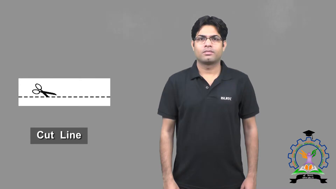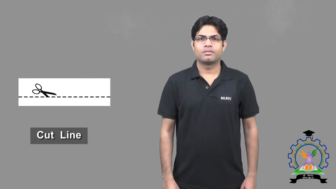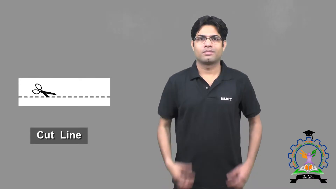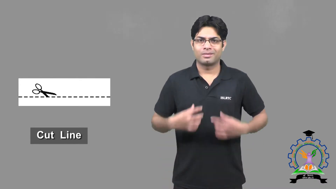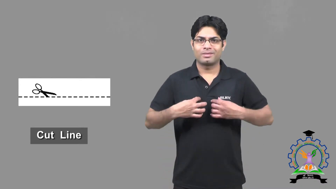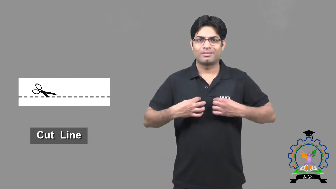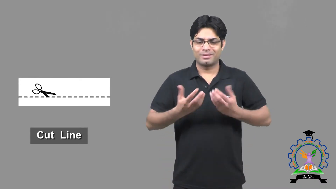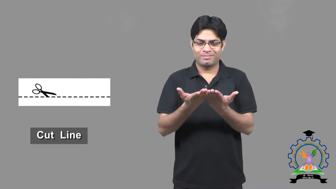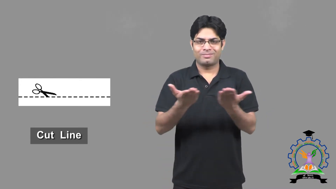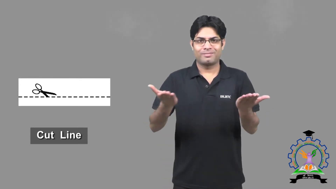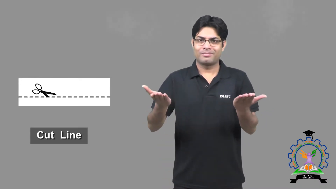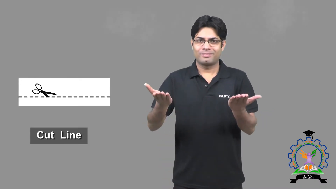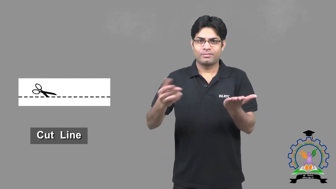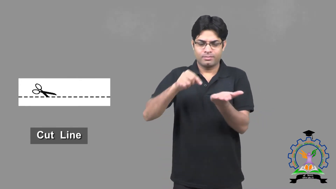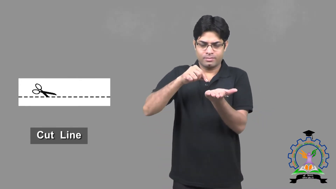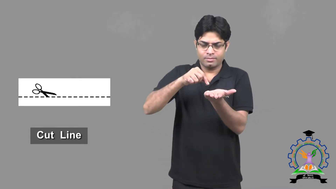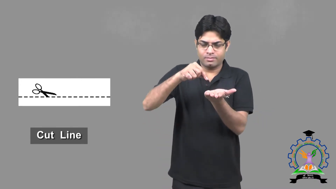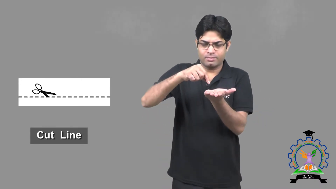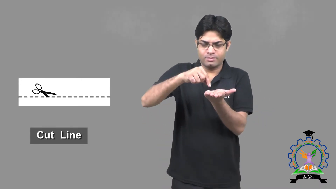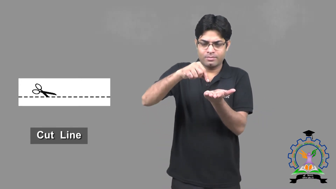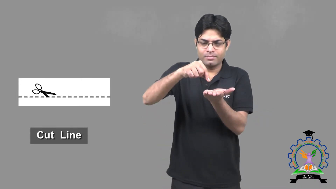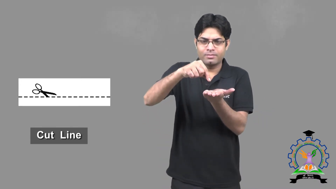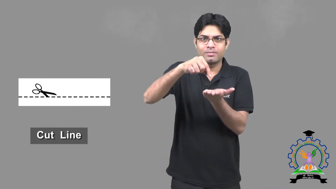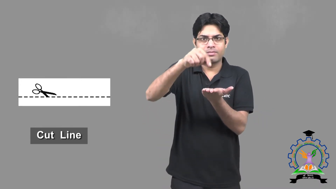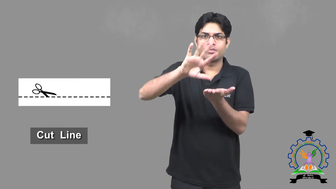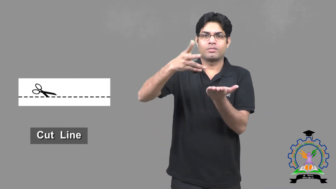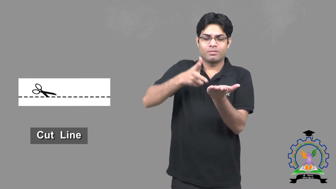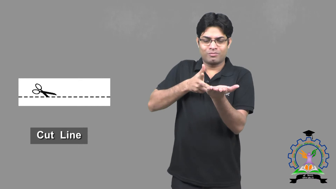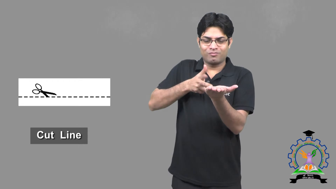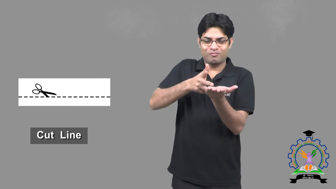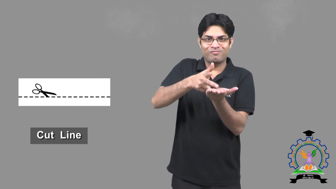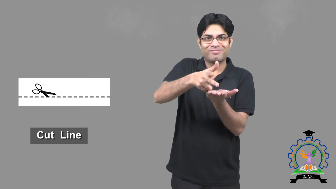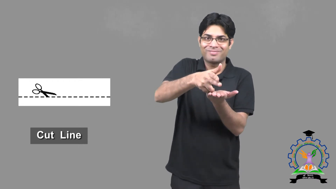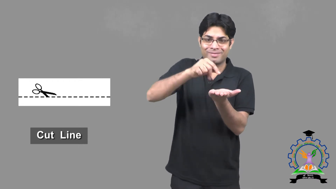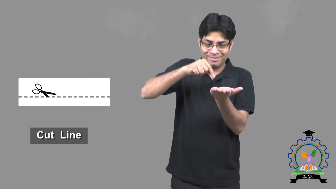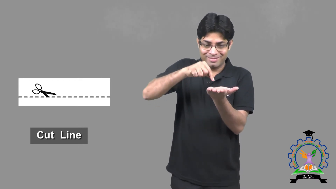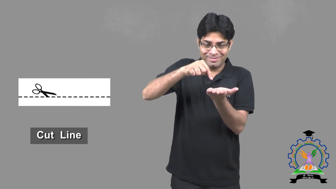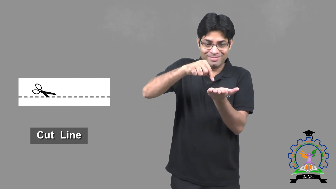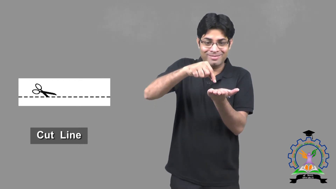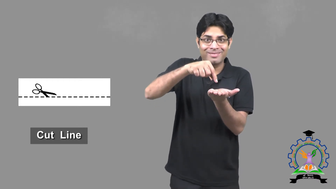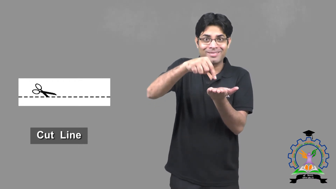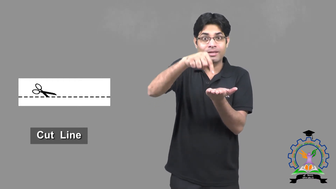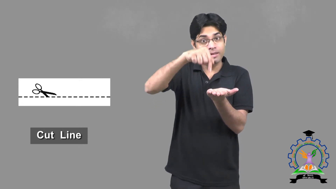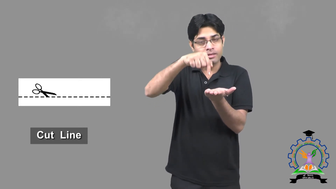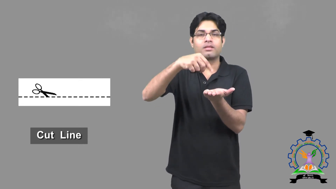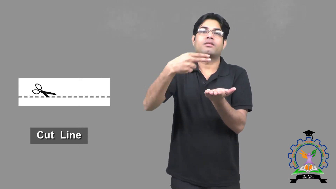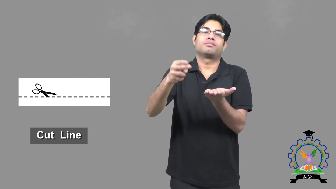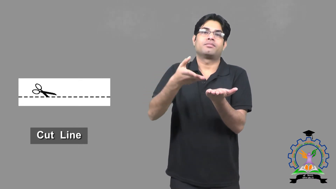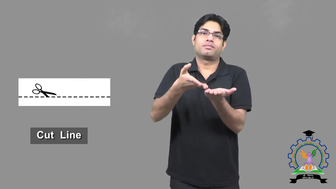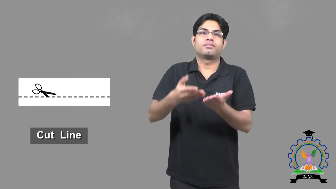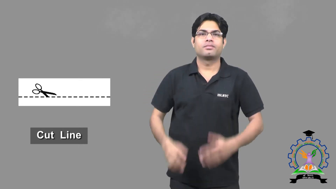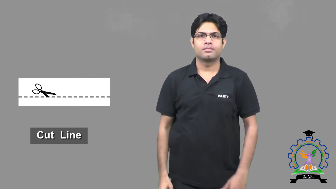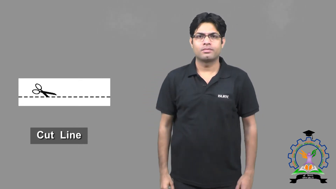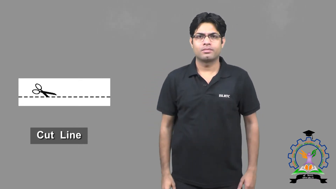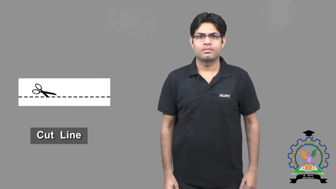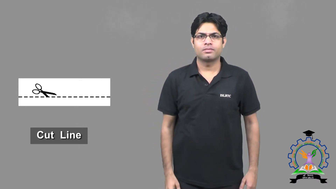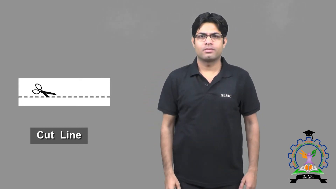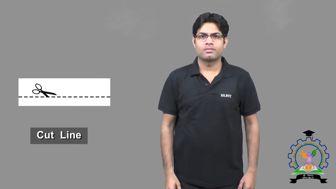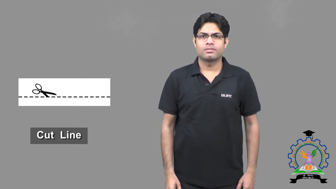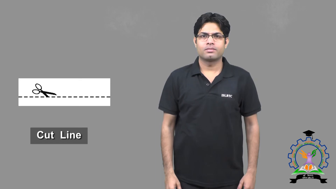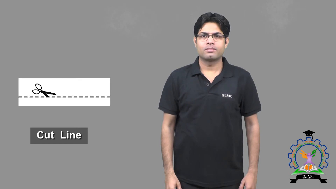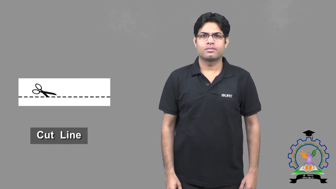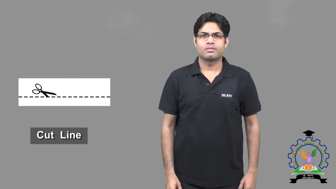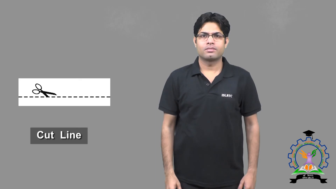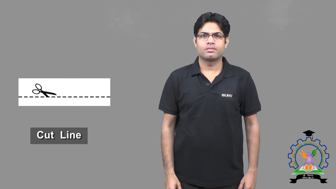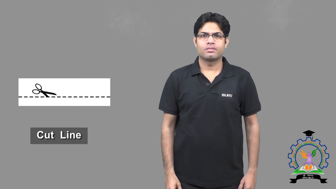Cut Line